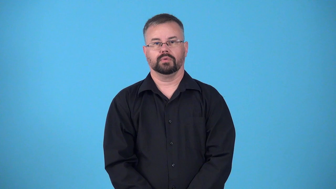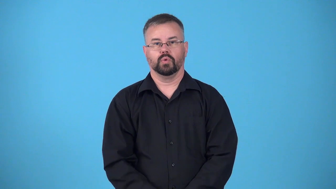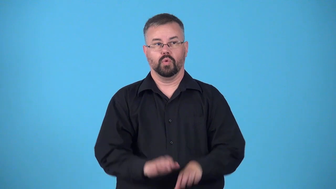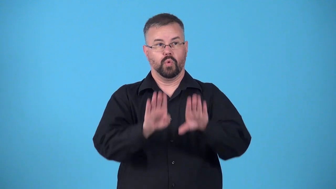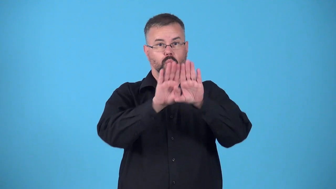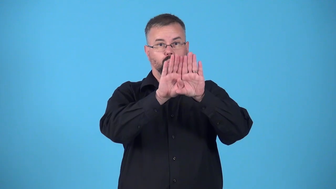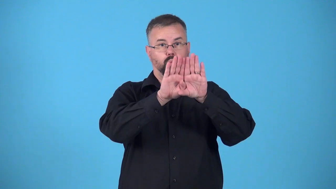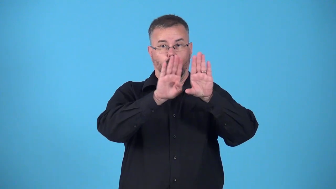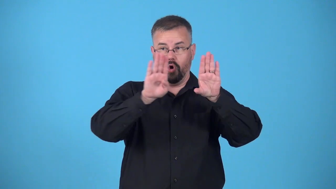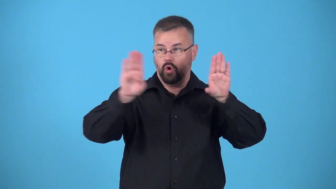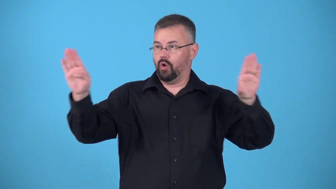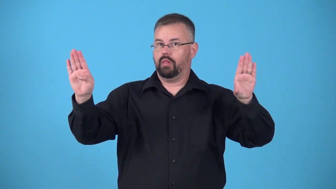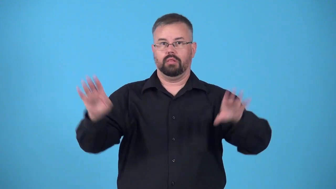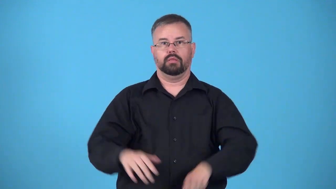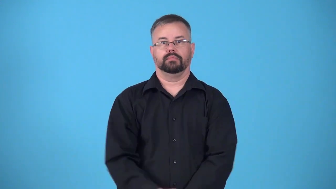sheet,wall